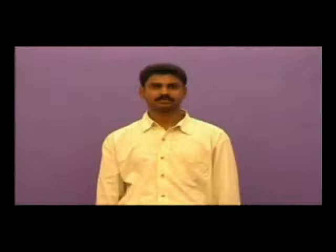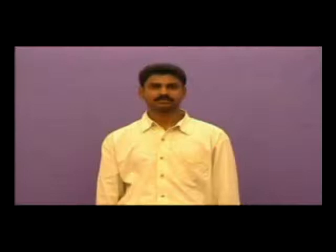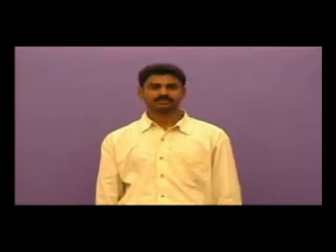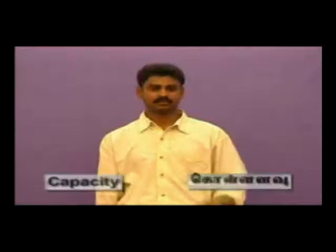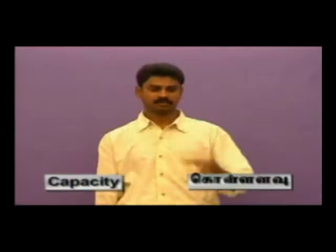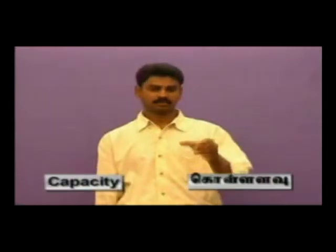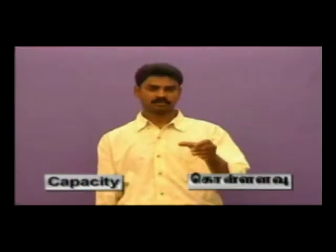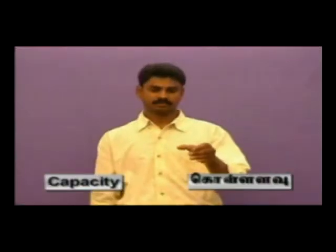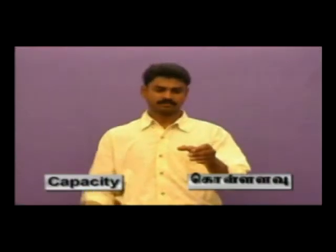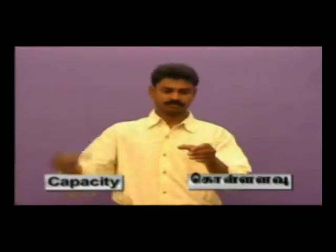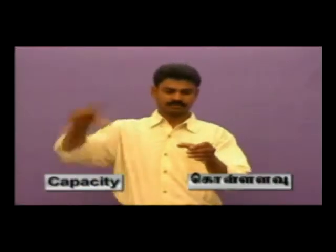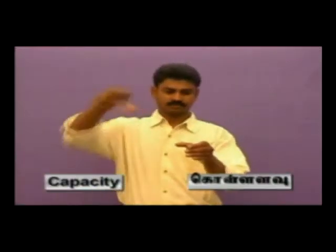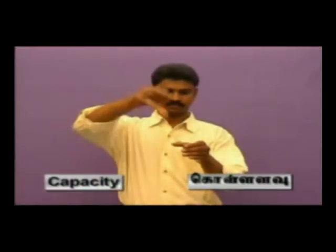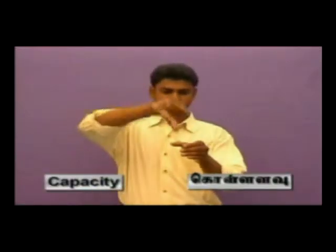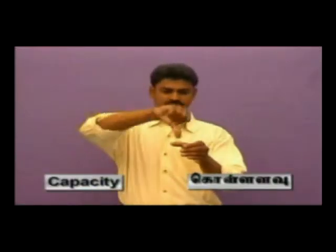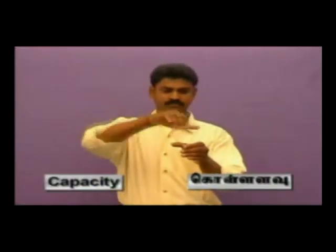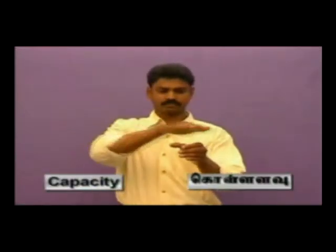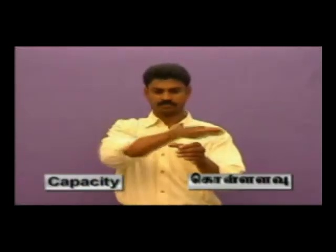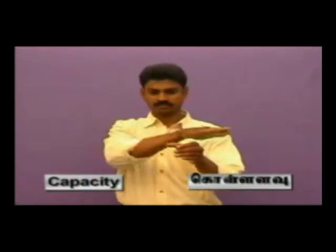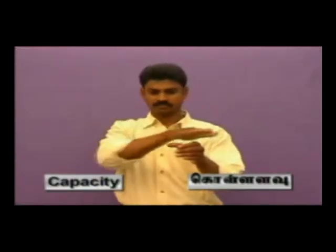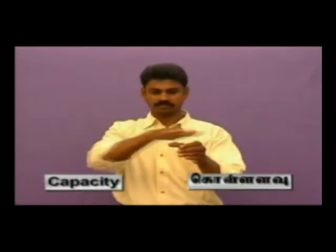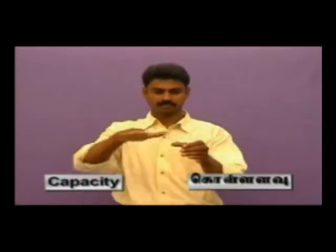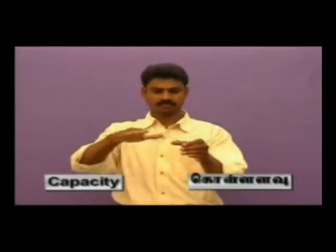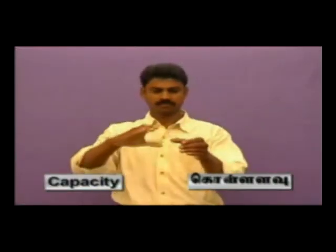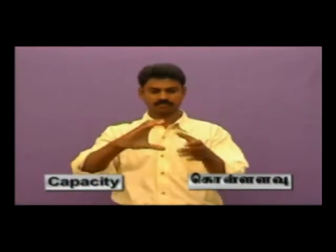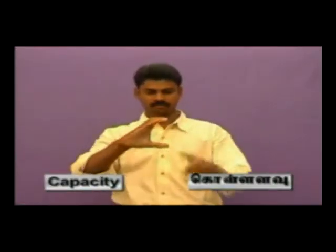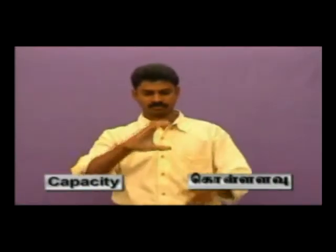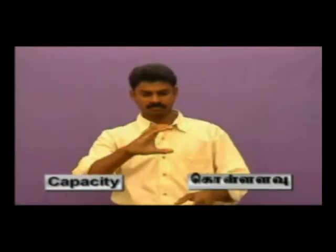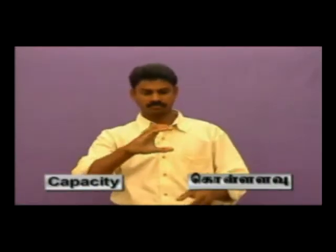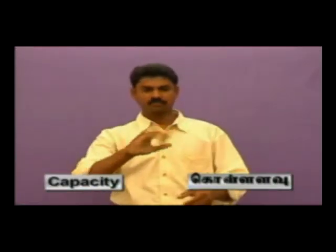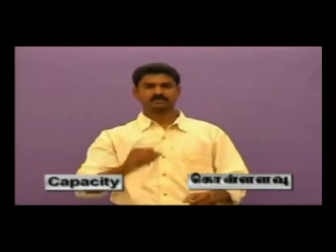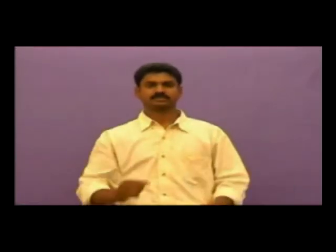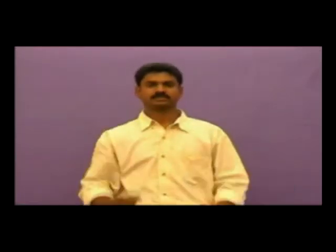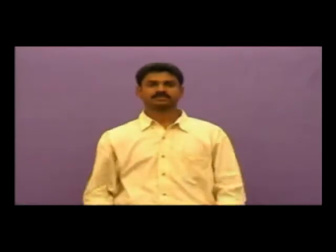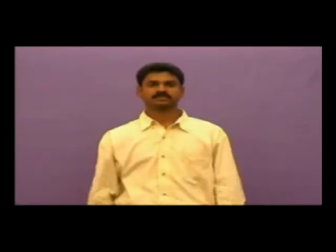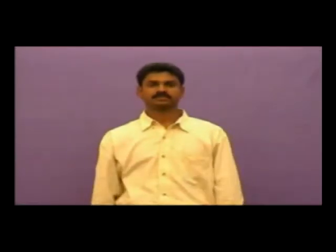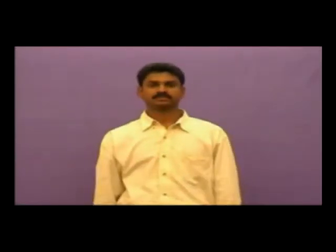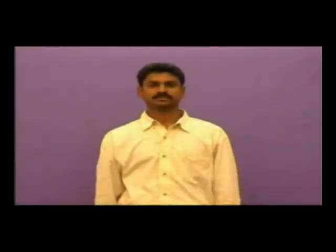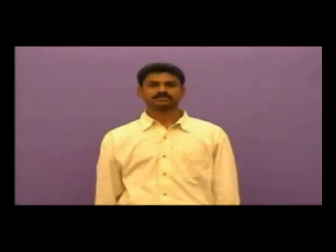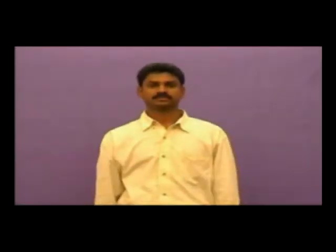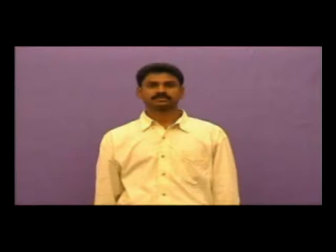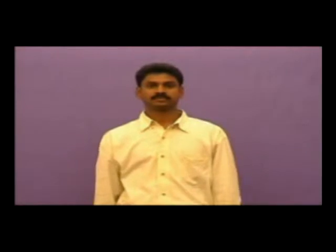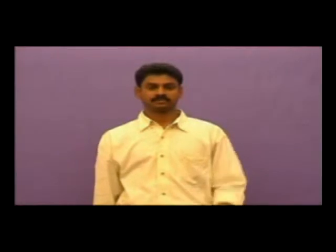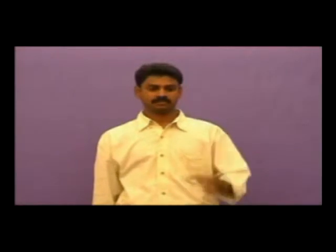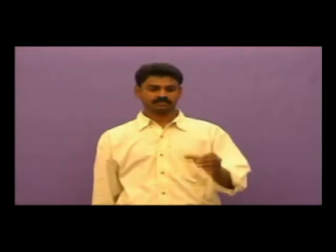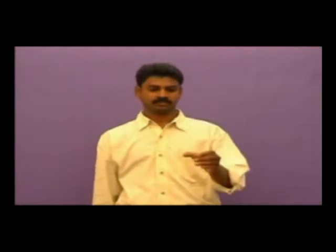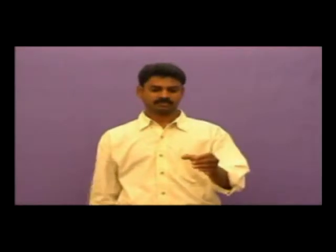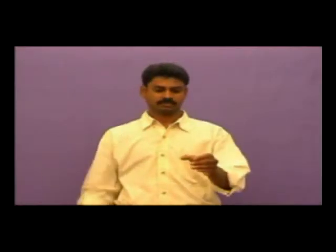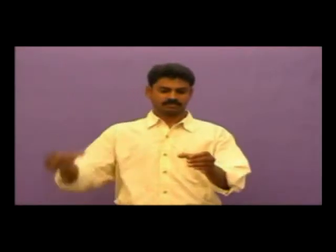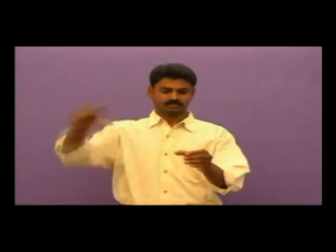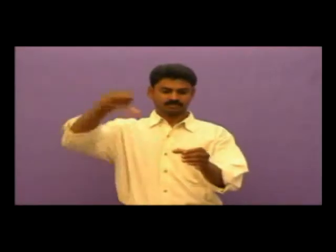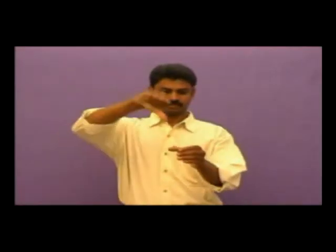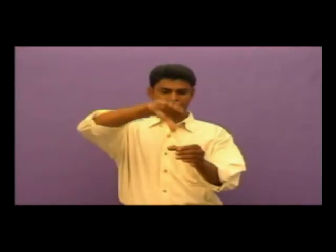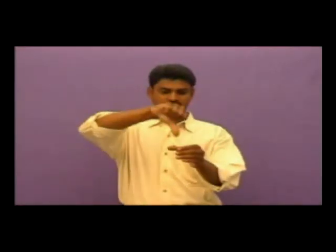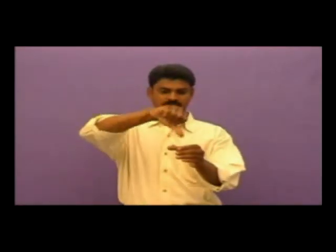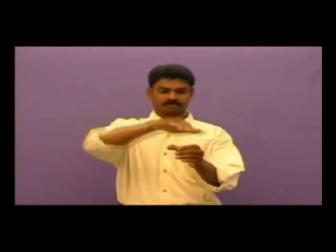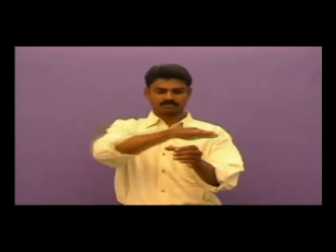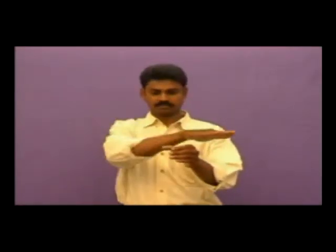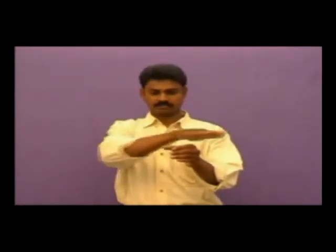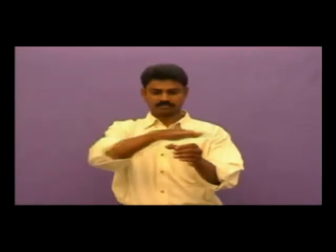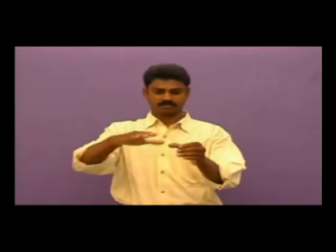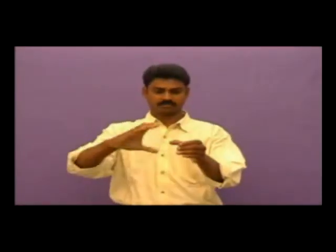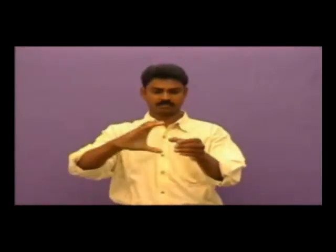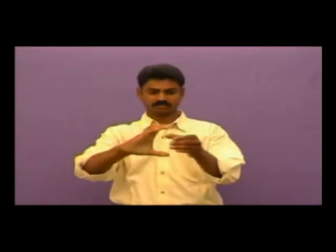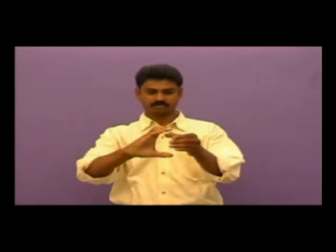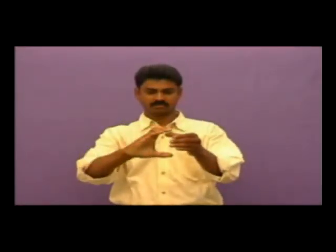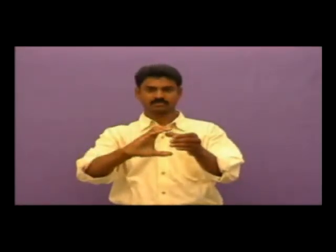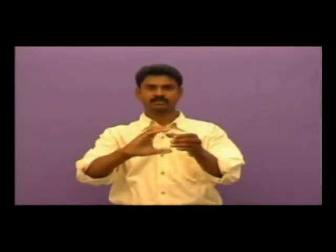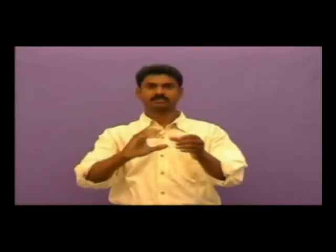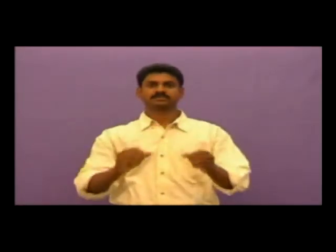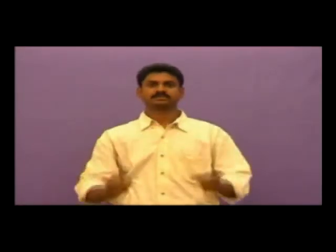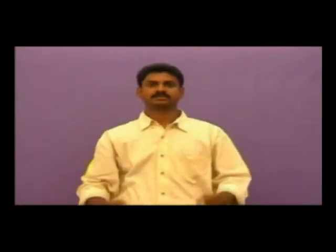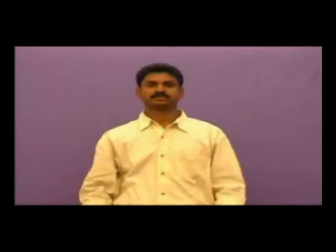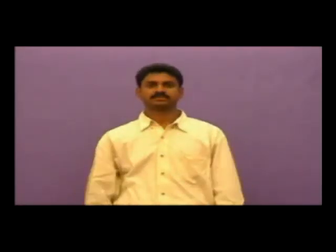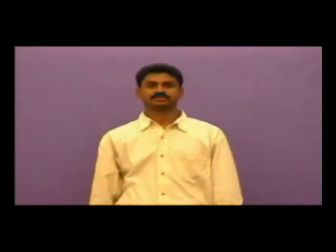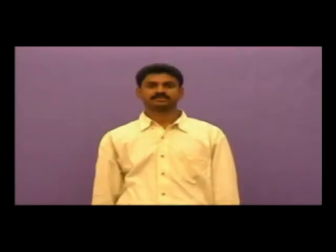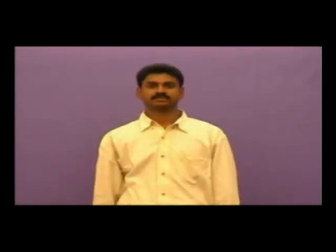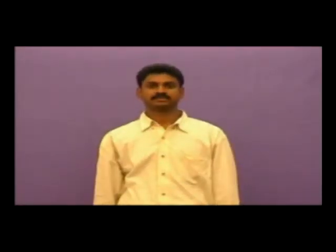Capacity